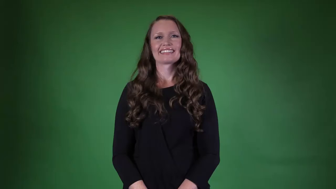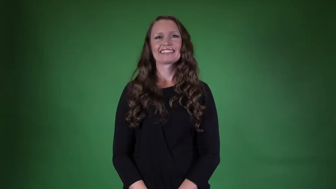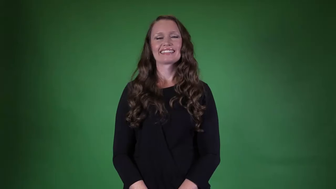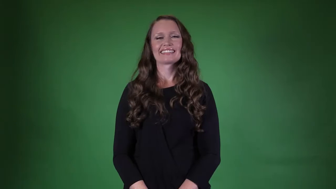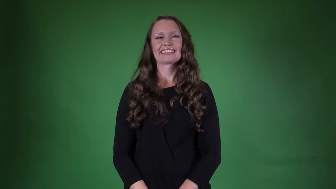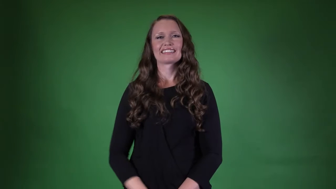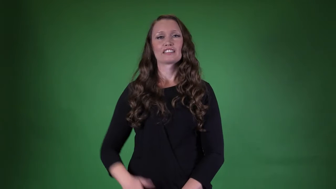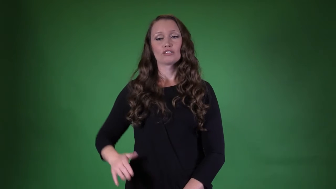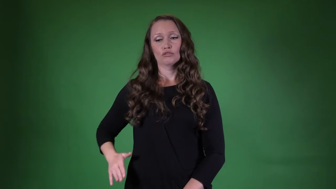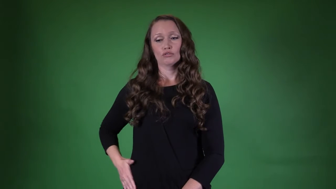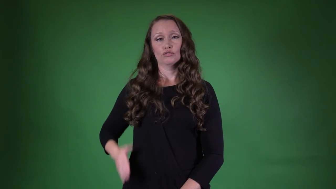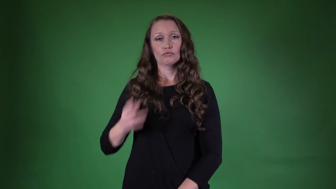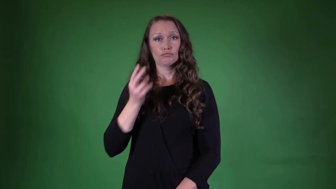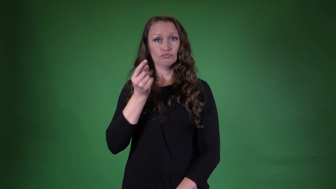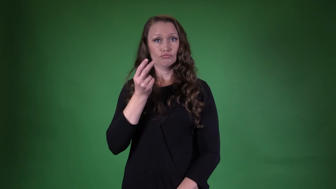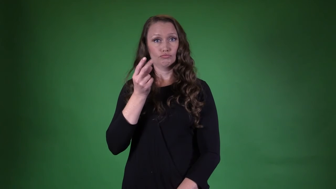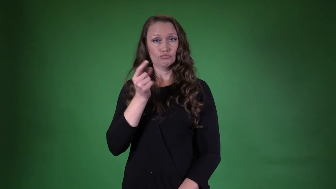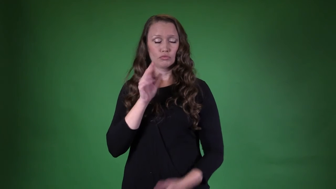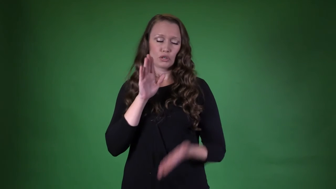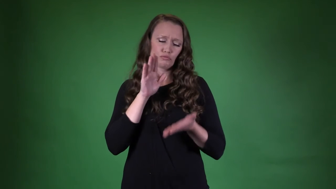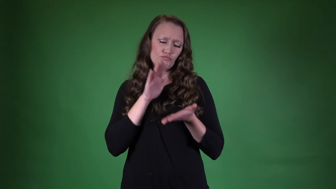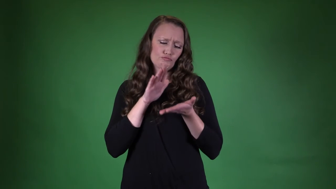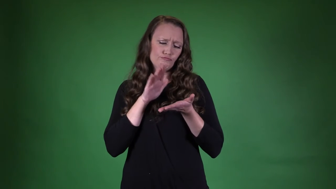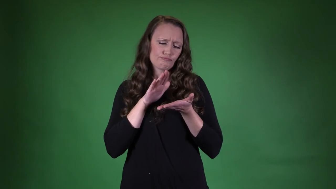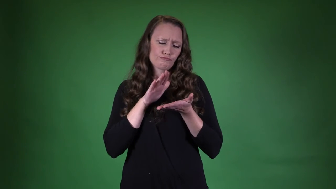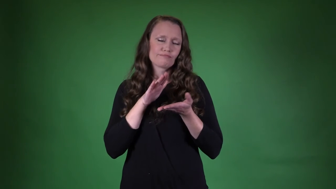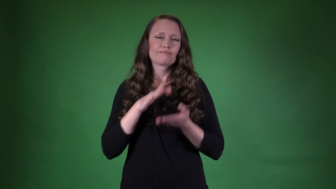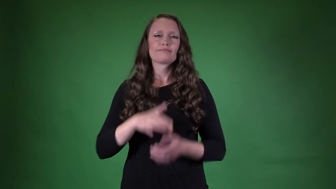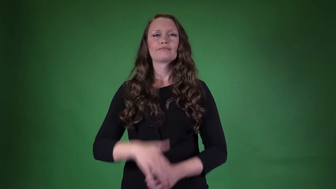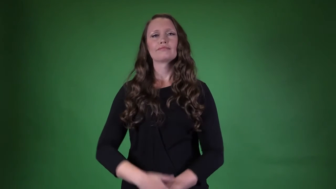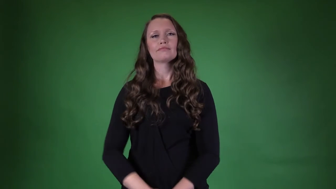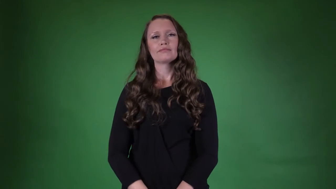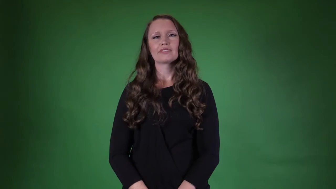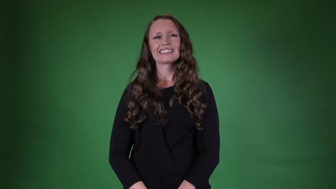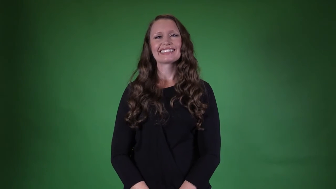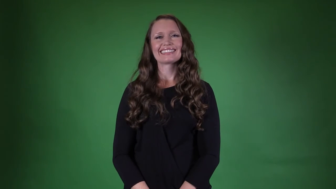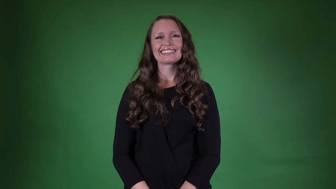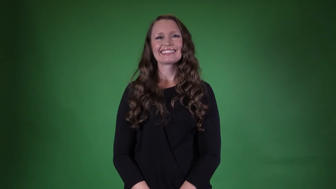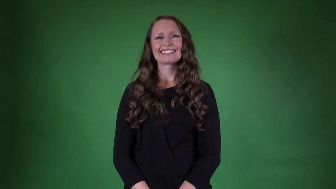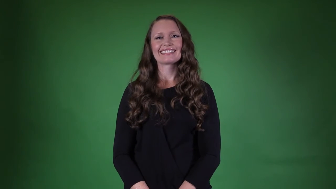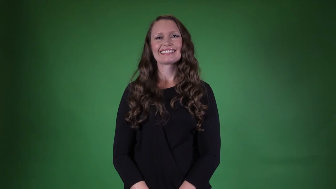Puppy